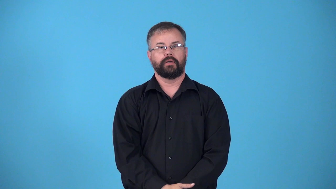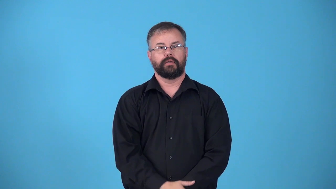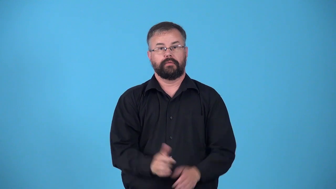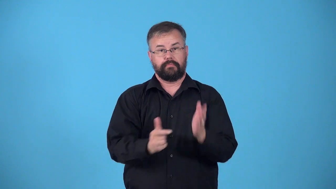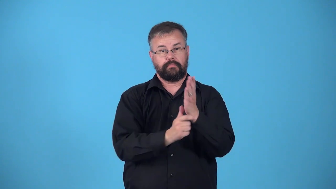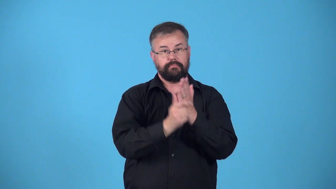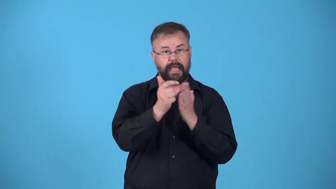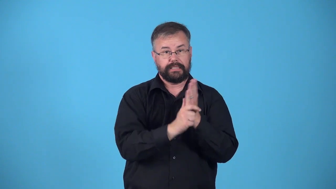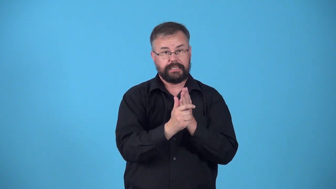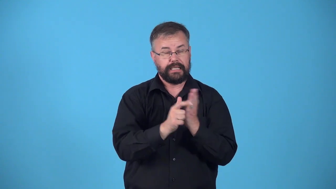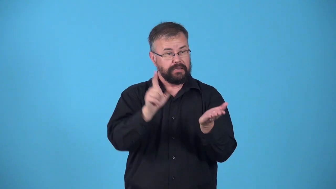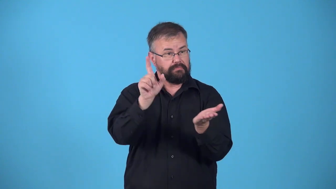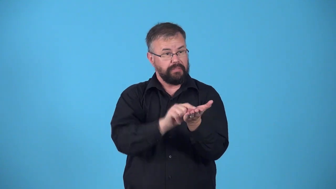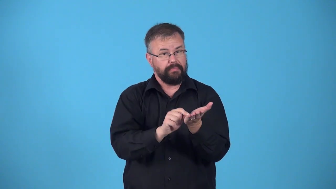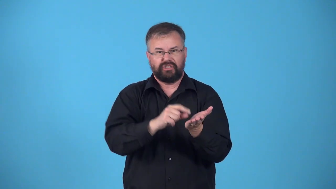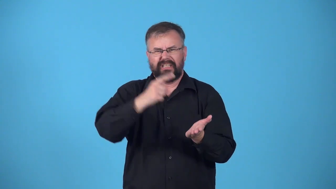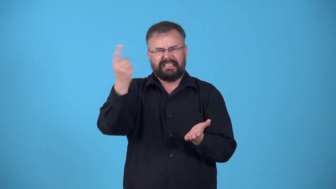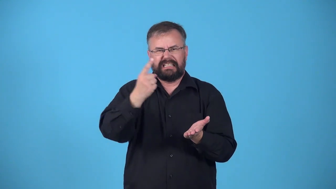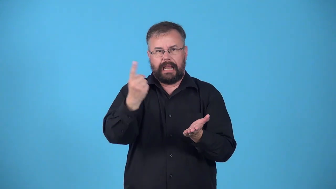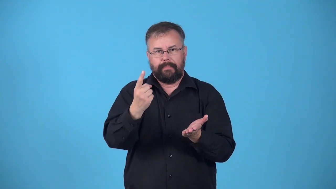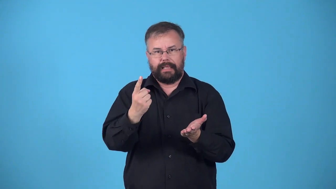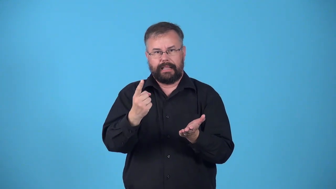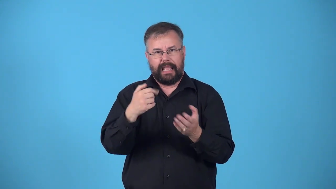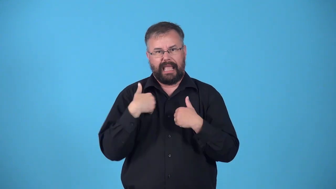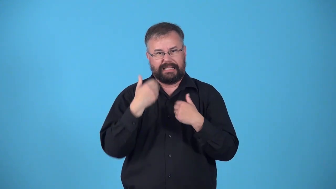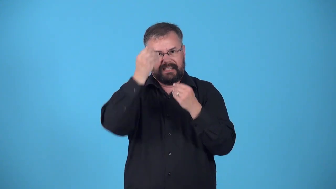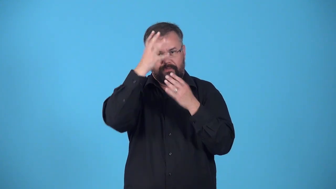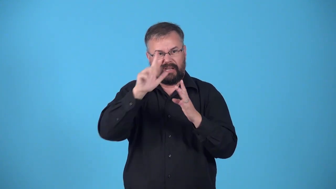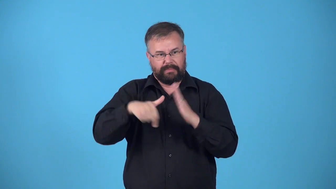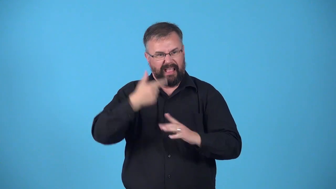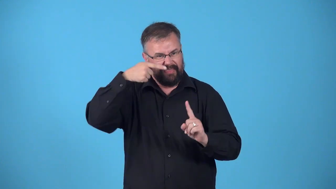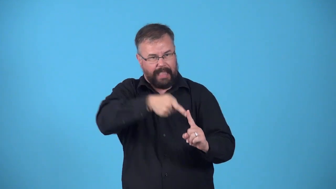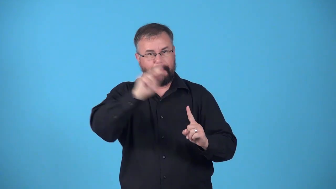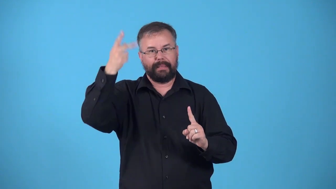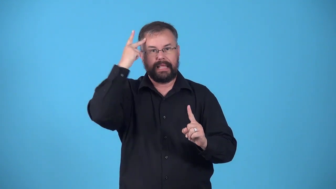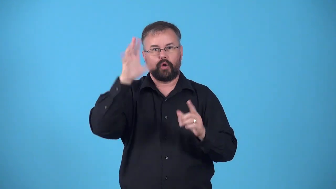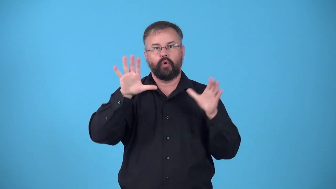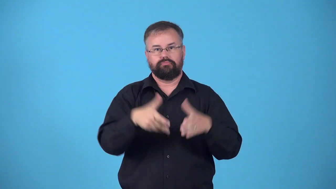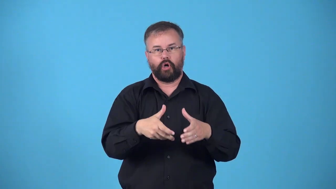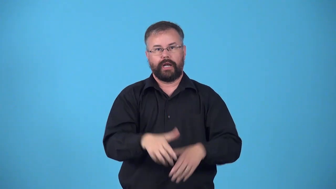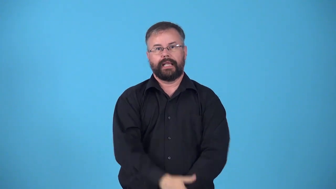organ